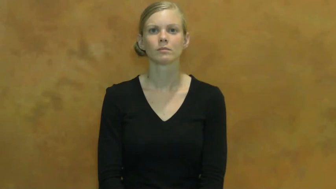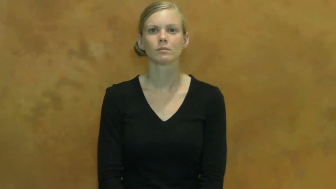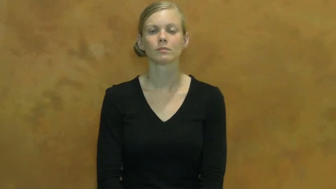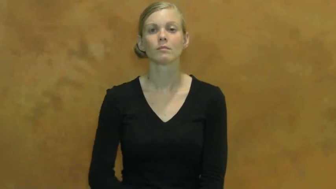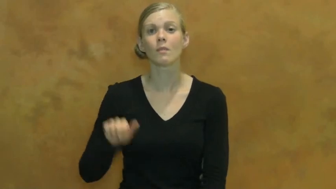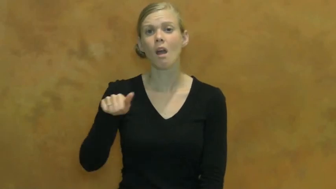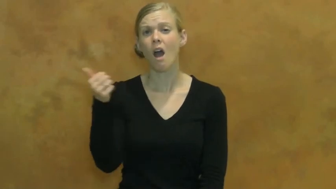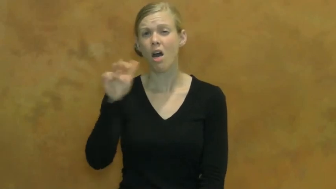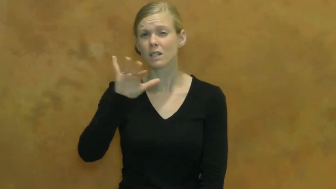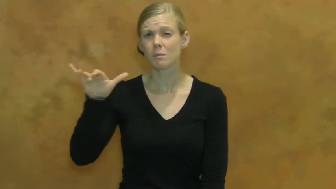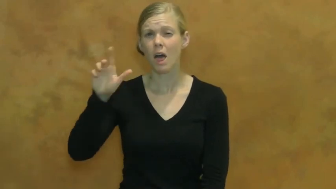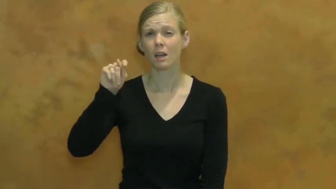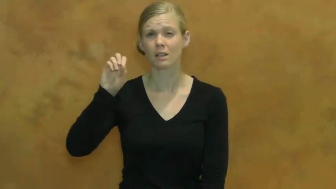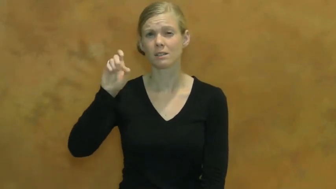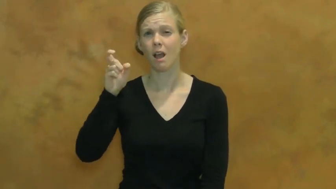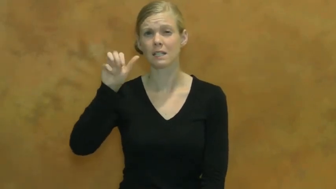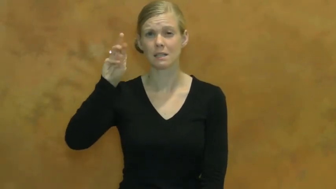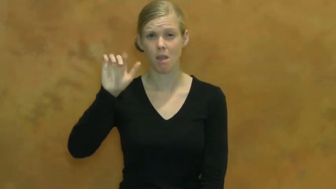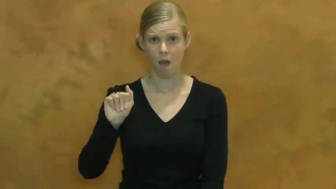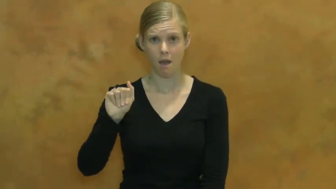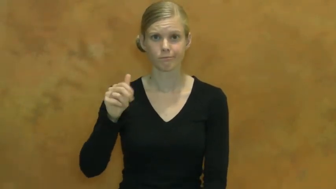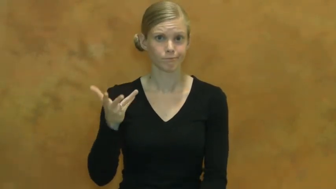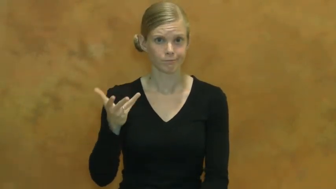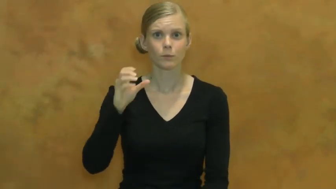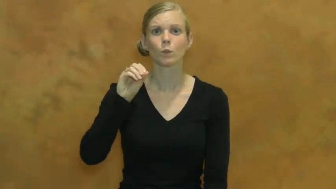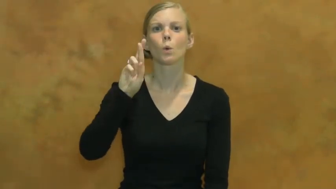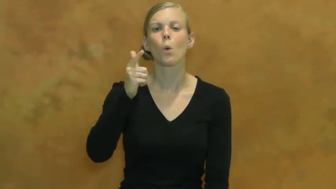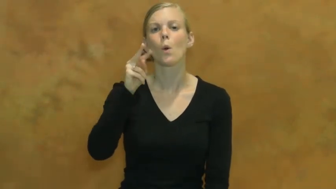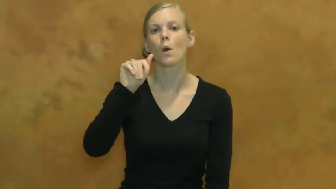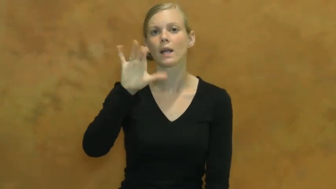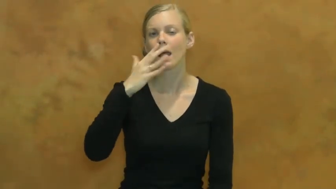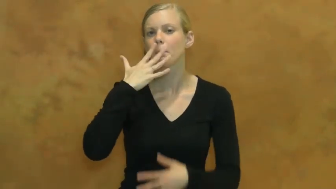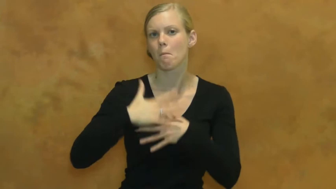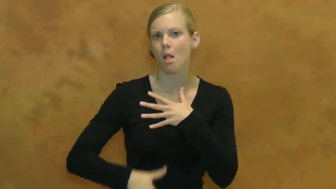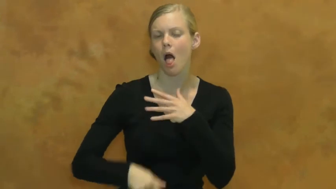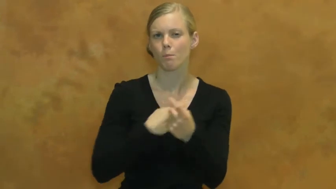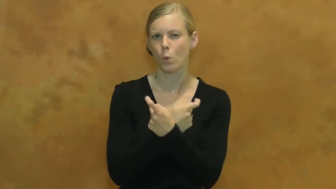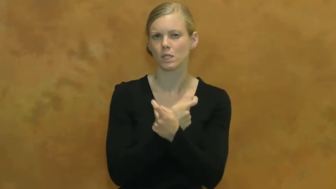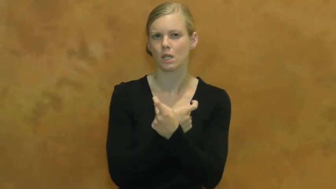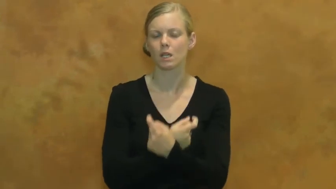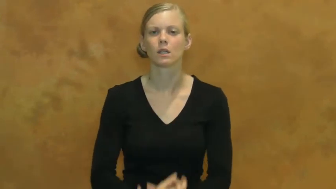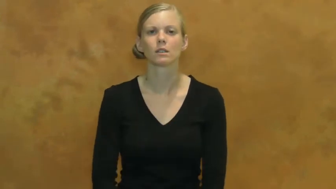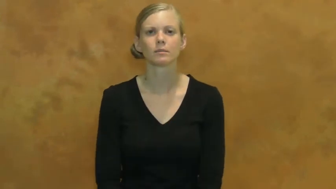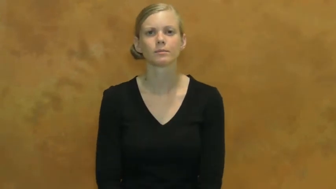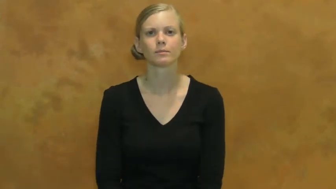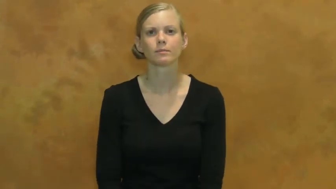toxaemia